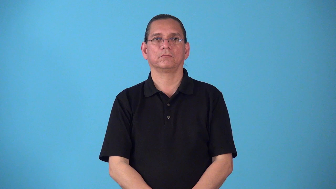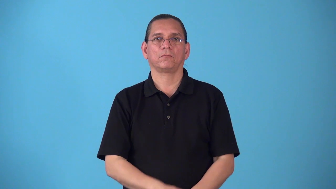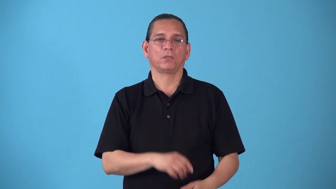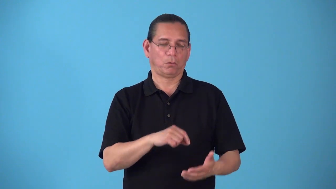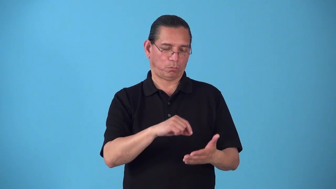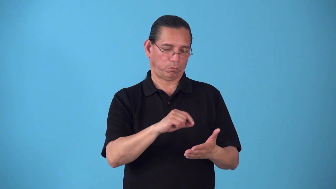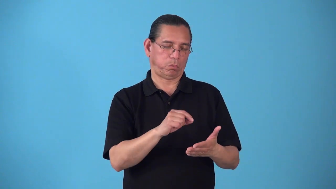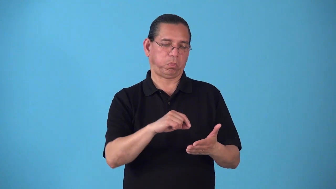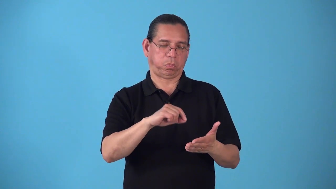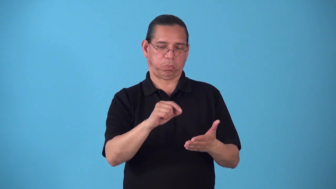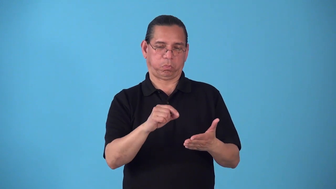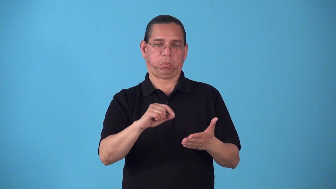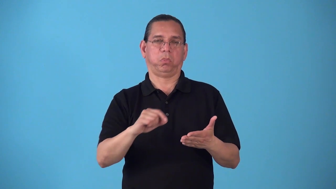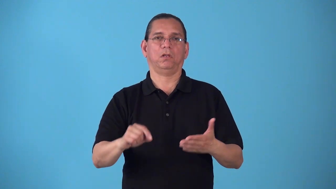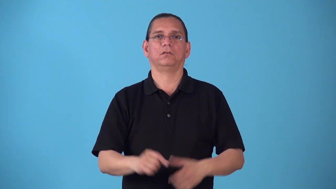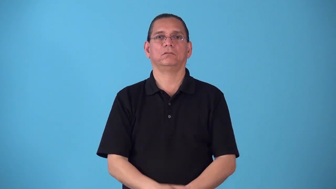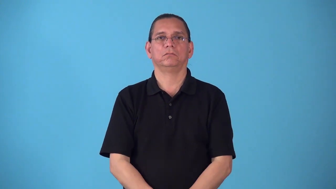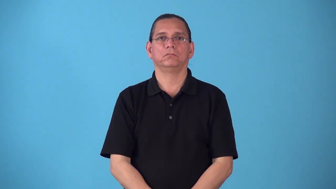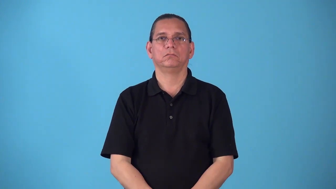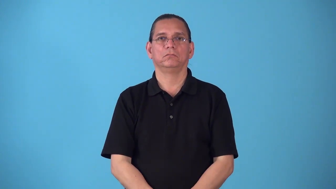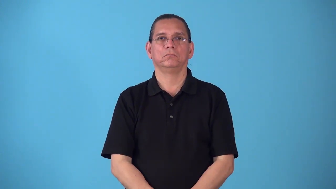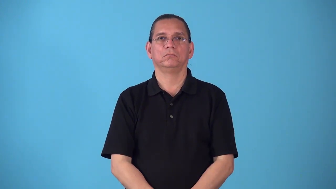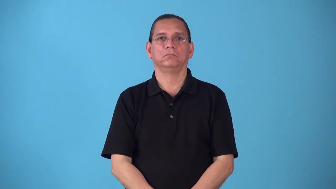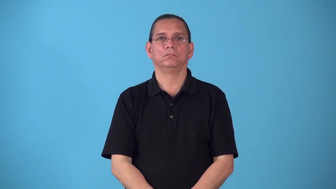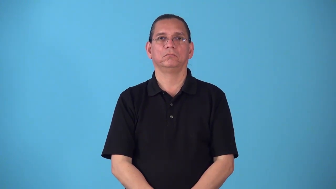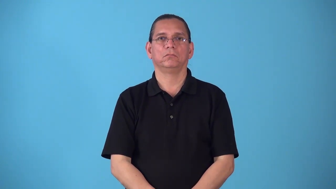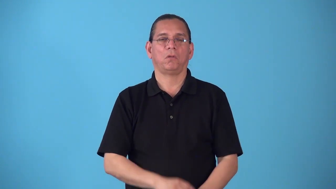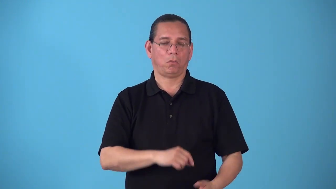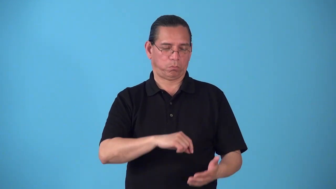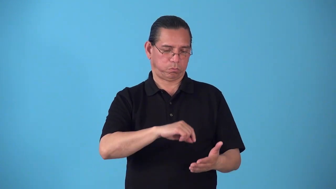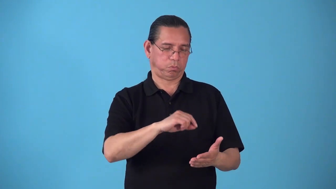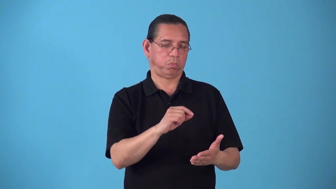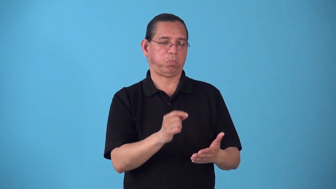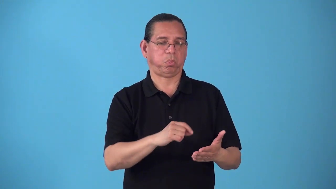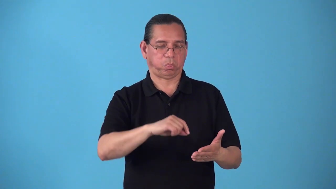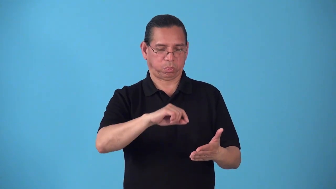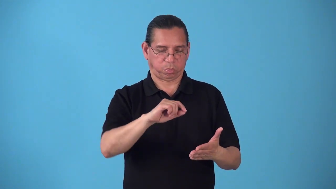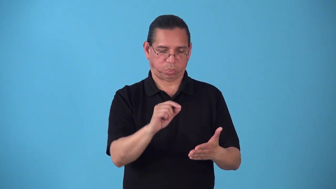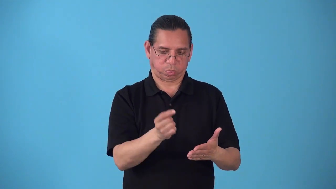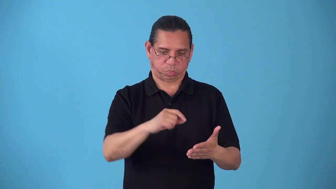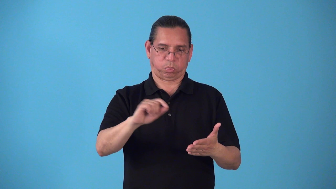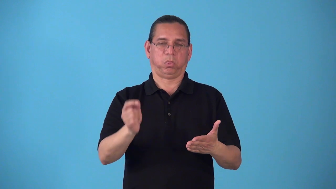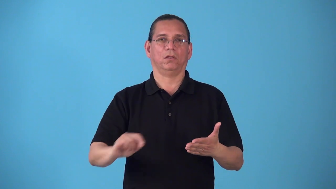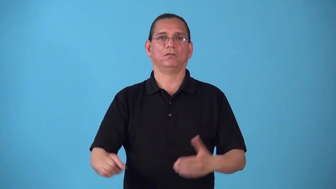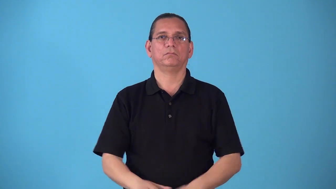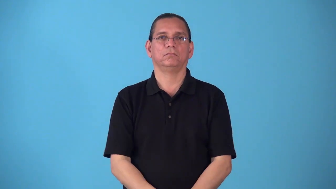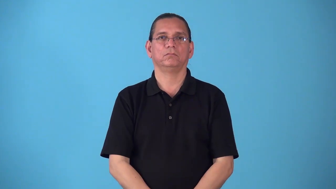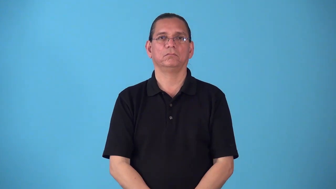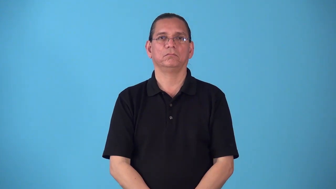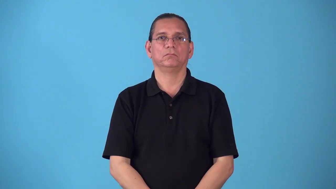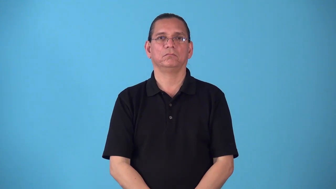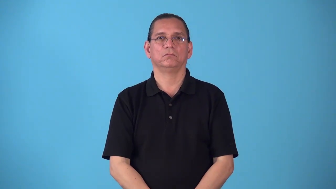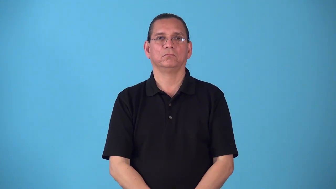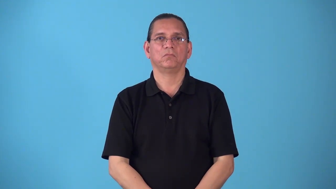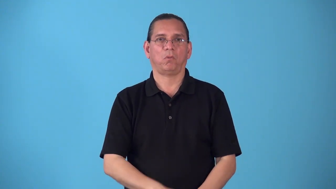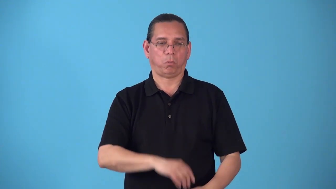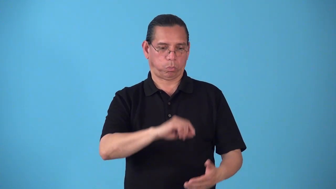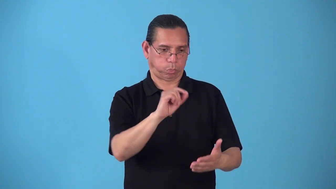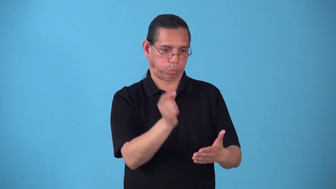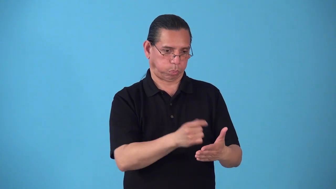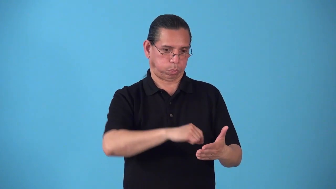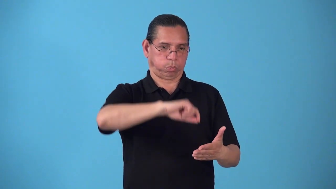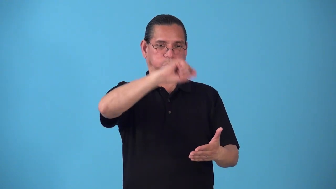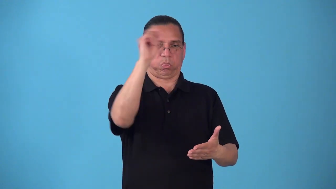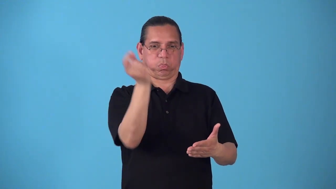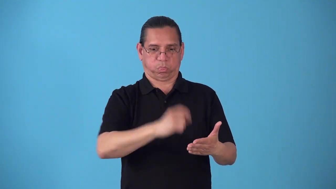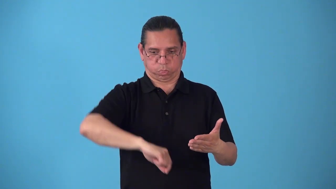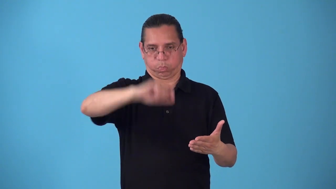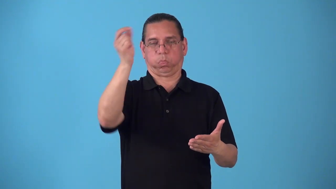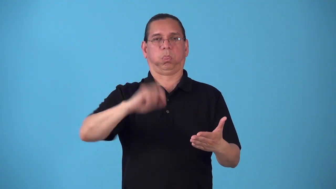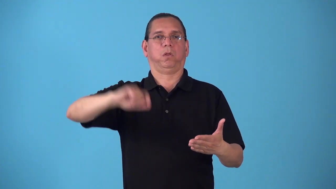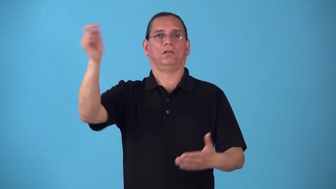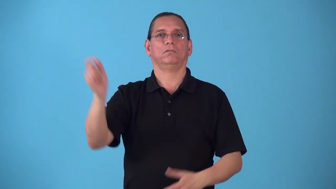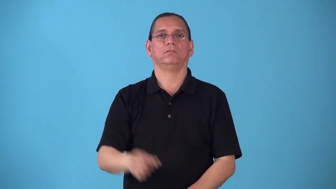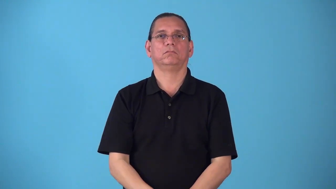scrawl